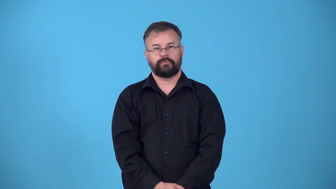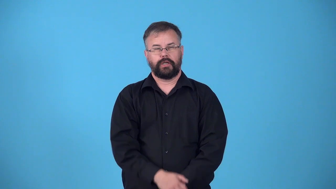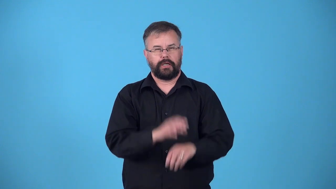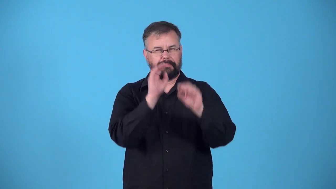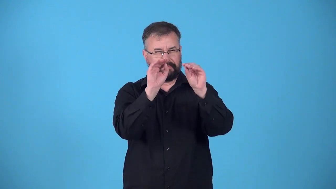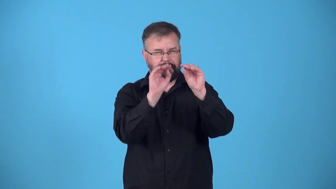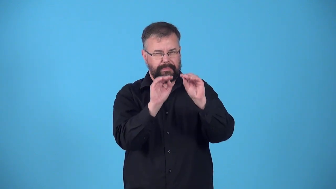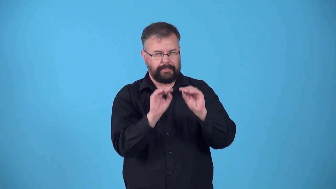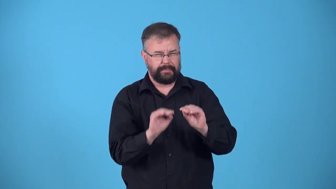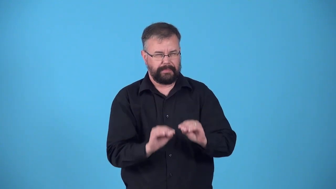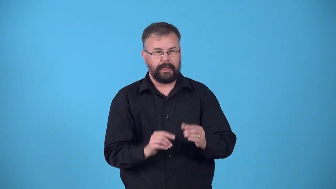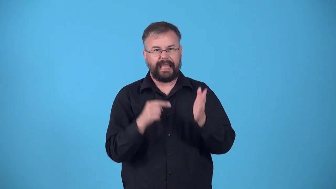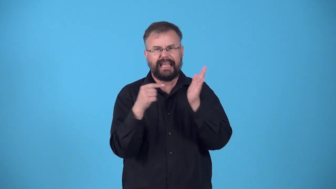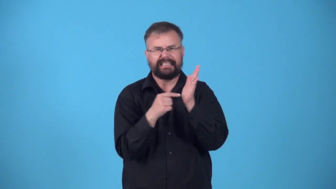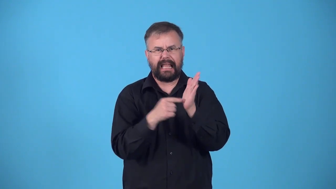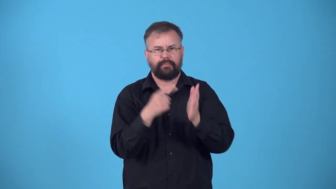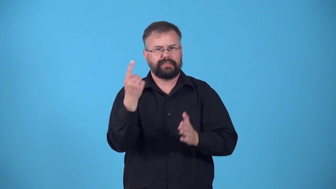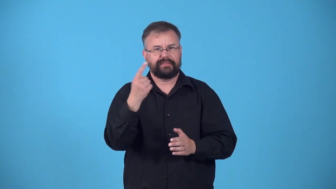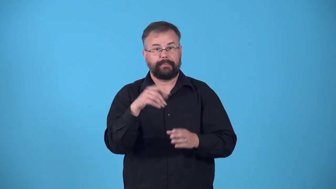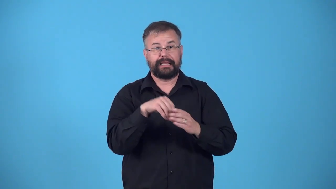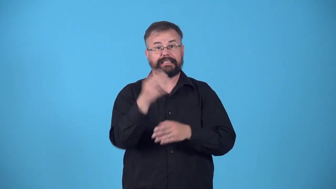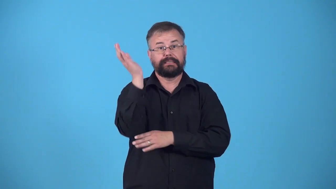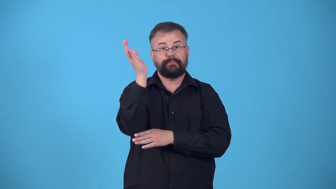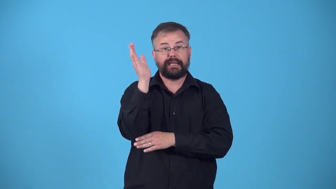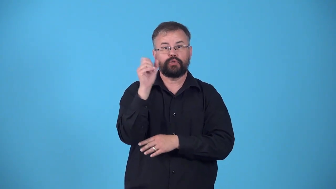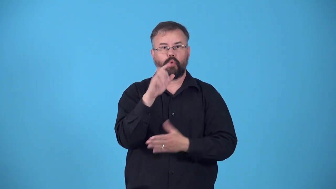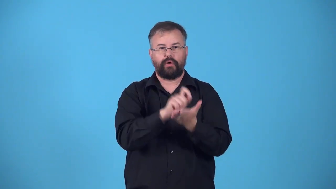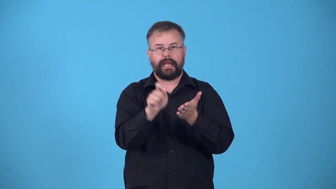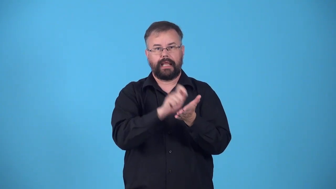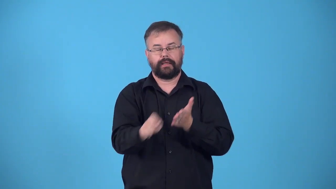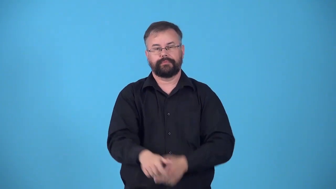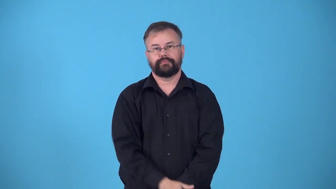pepper your speech with details